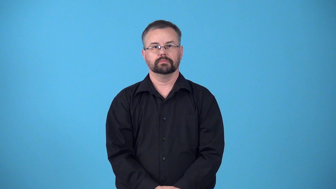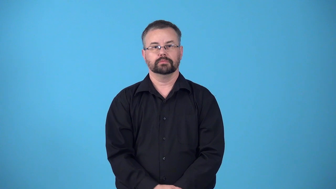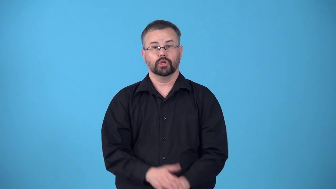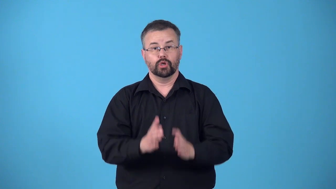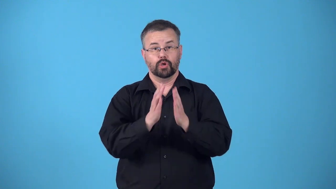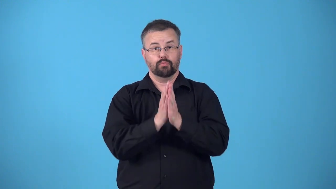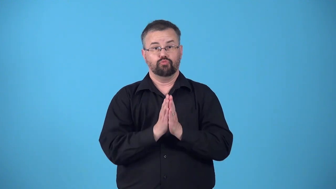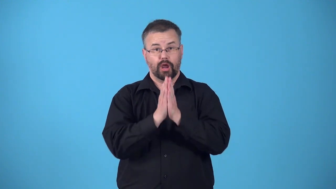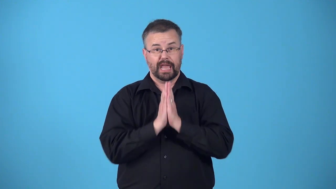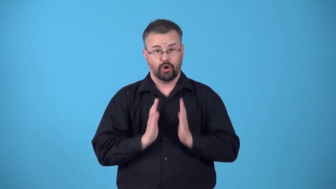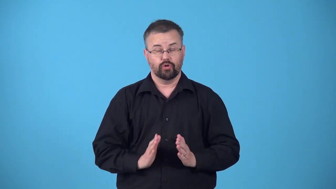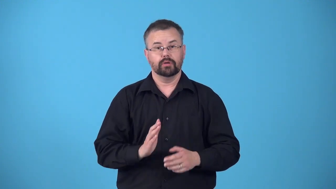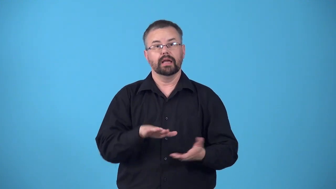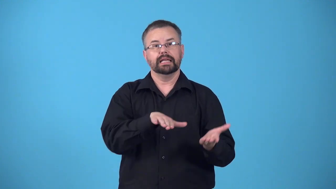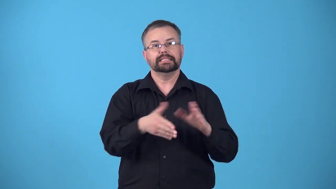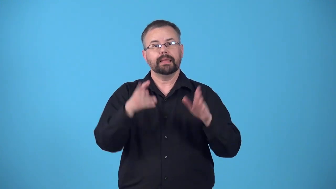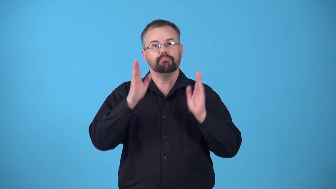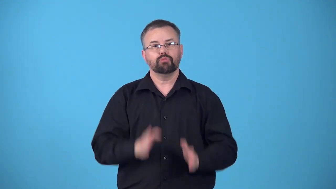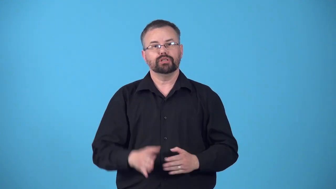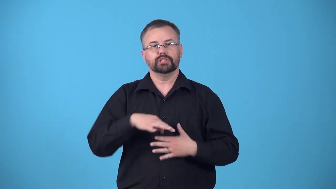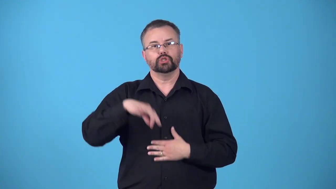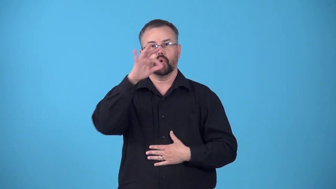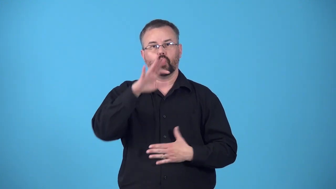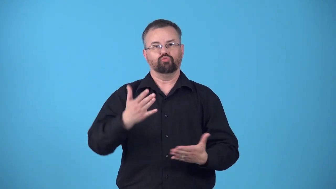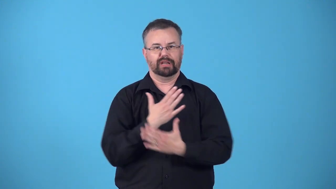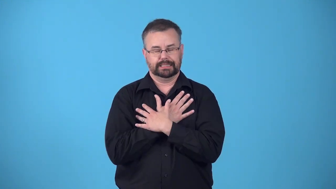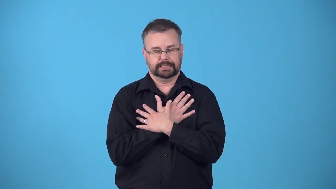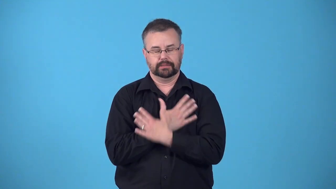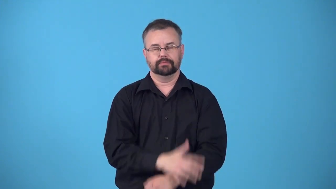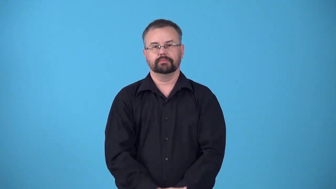requiescat